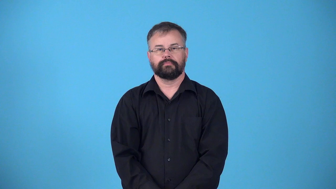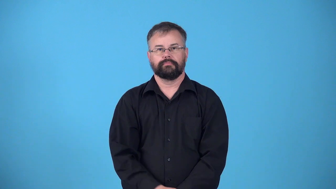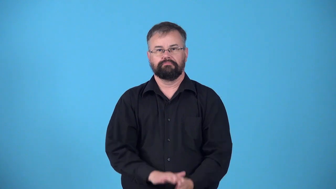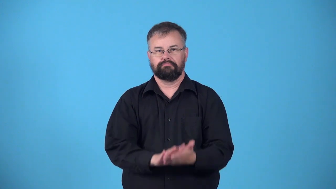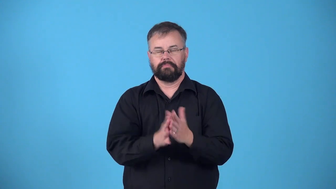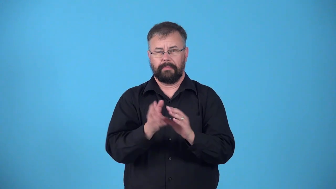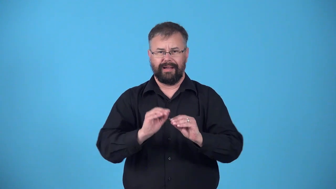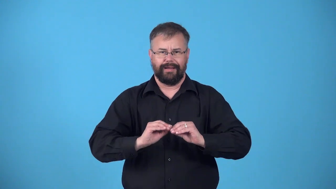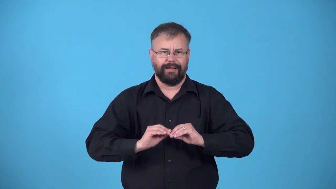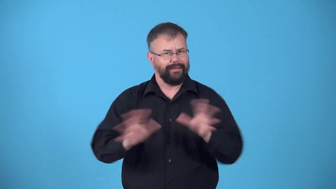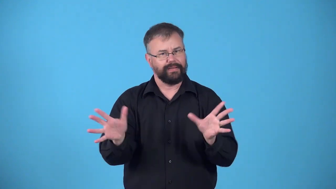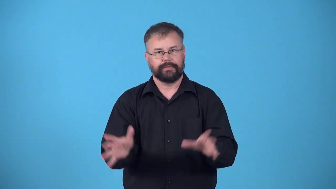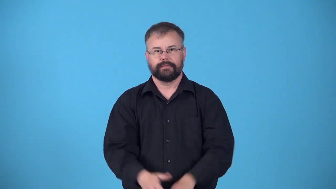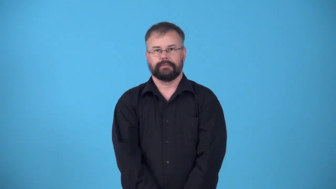jump out